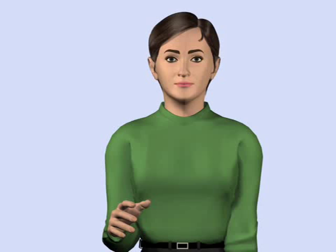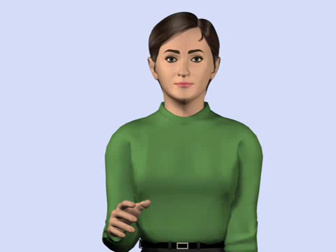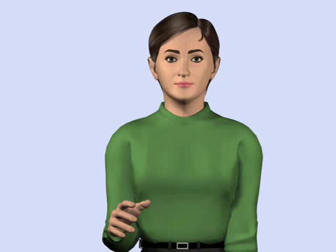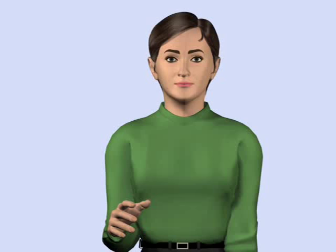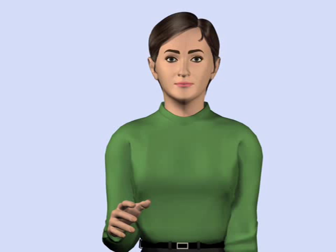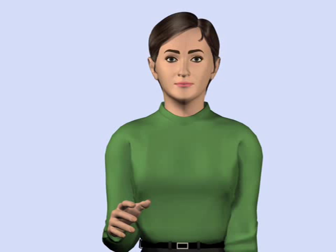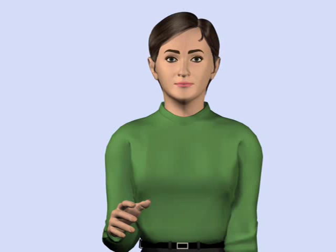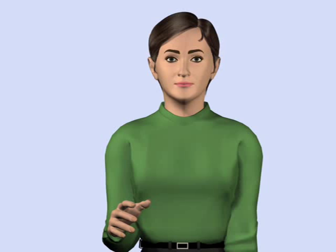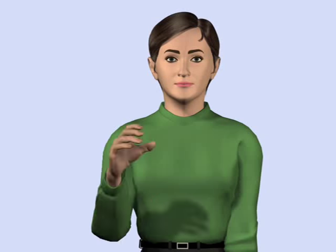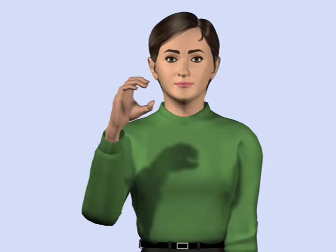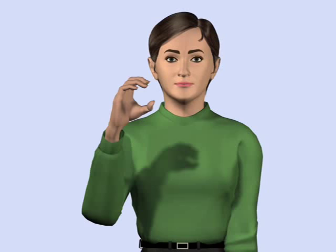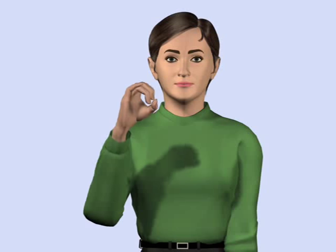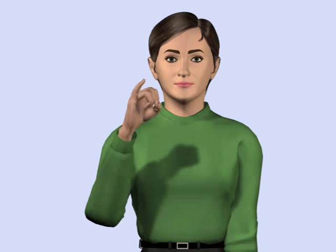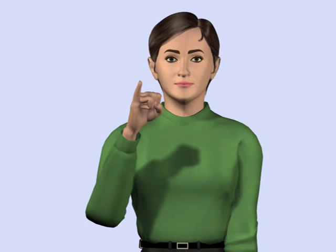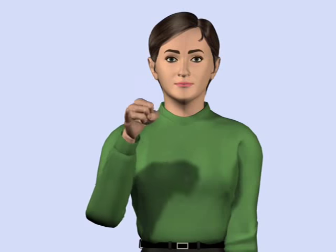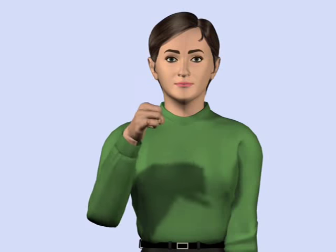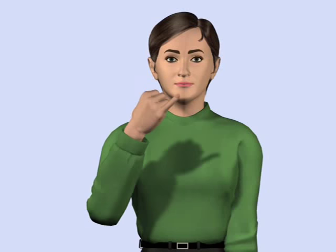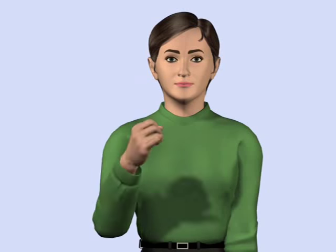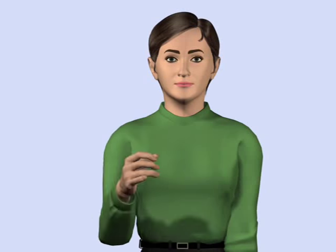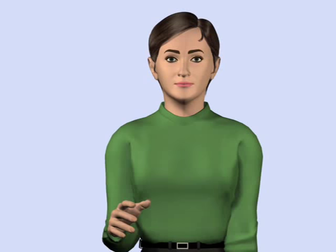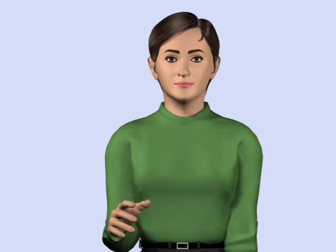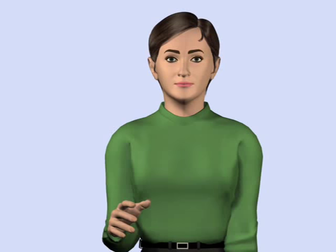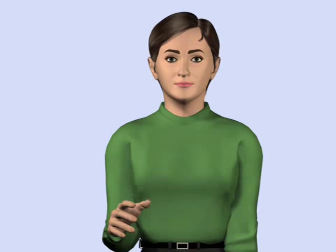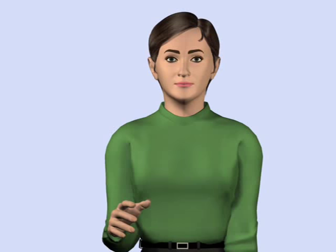crackerjacks